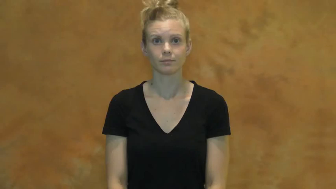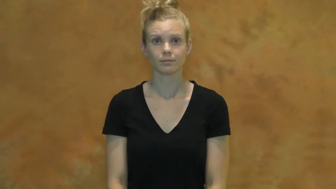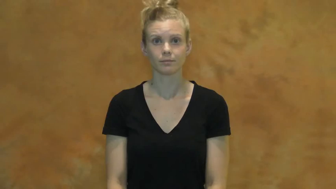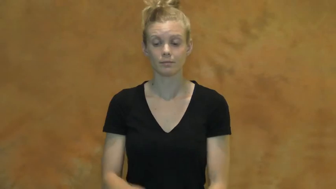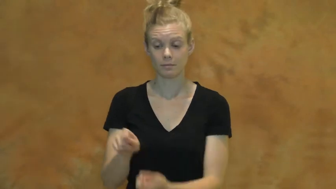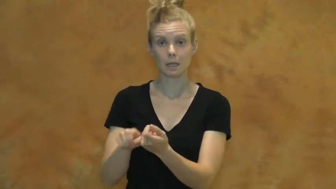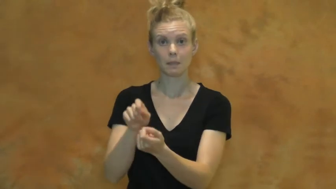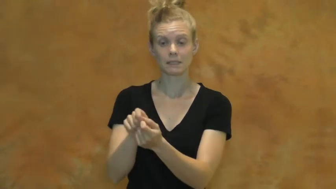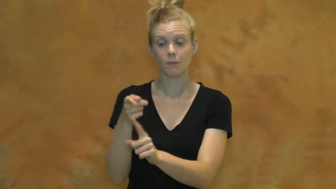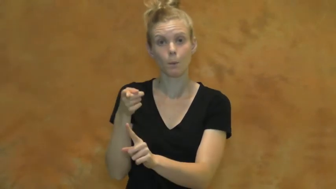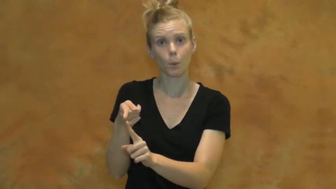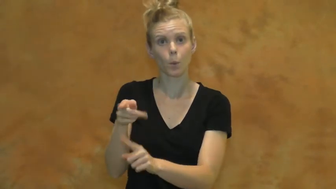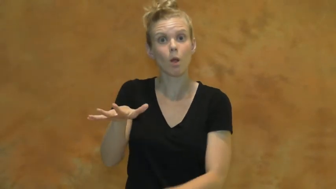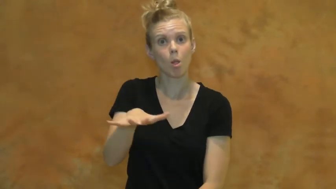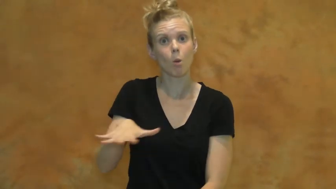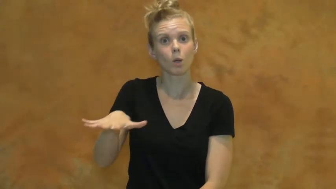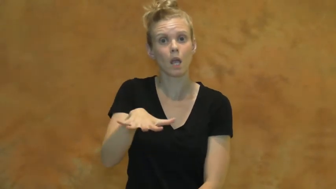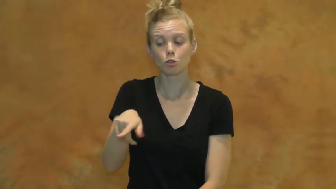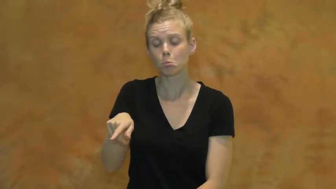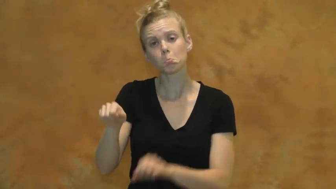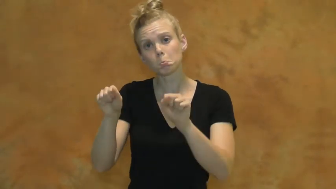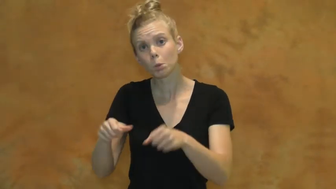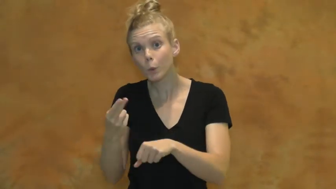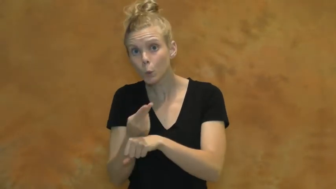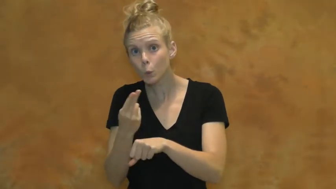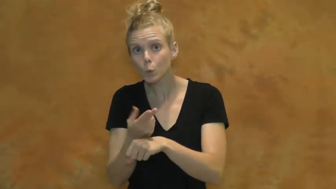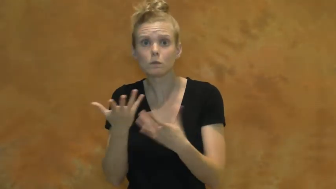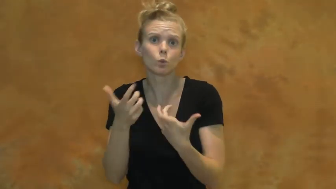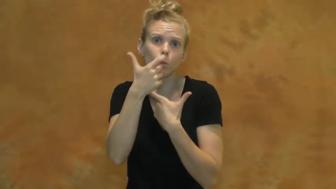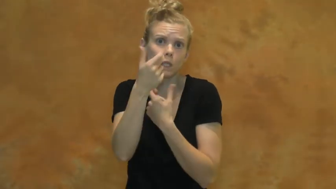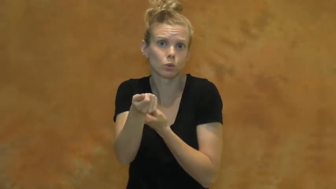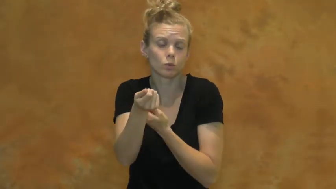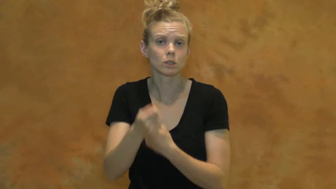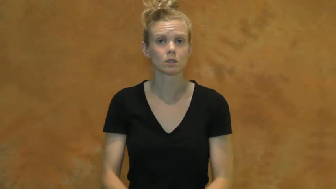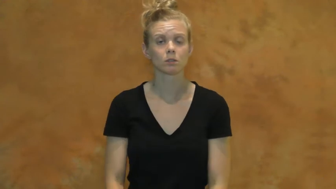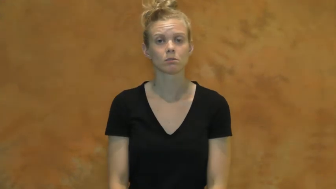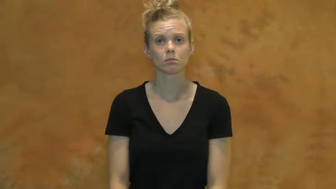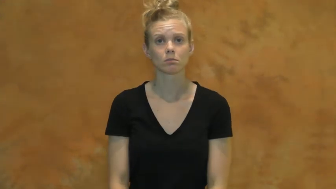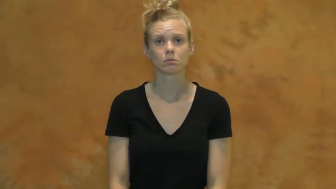point of interest